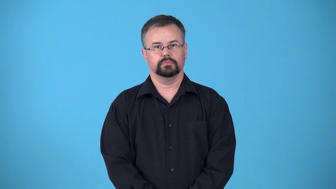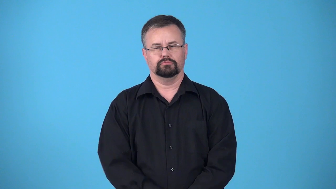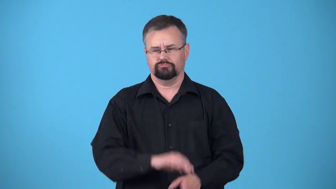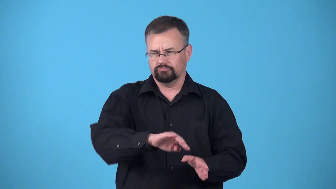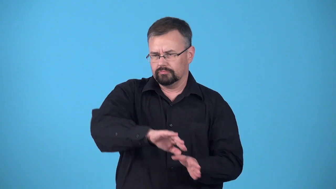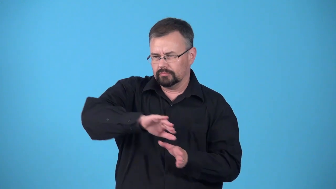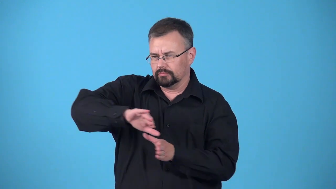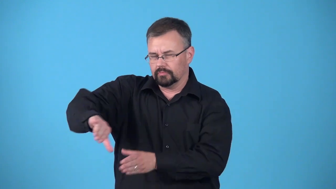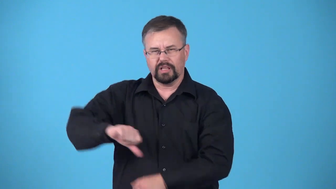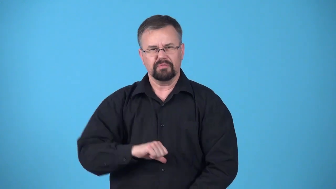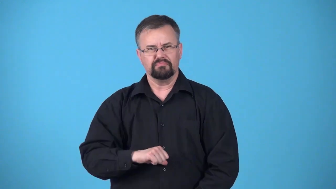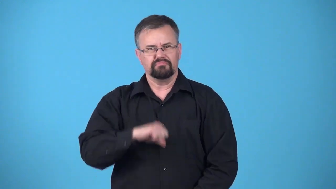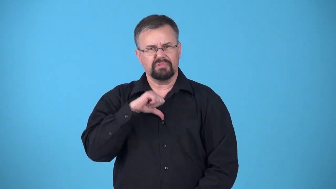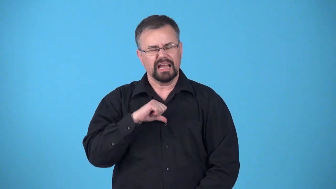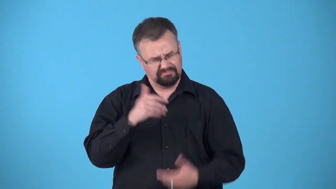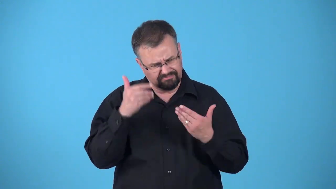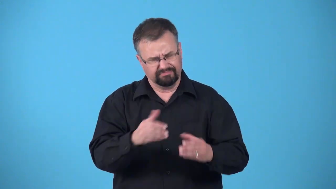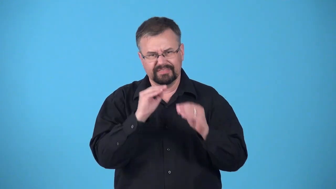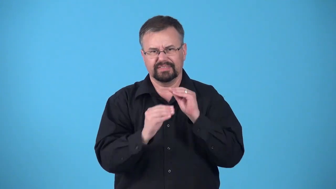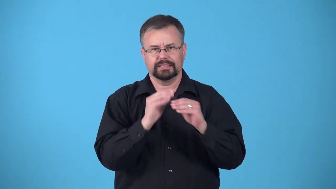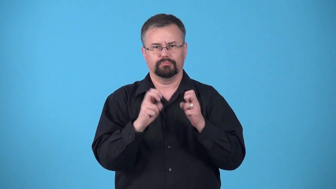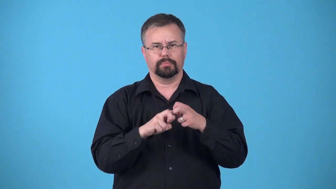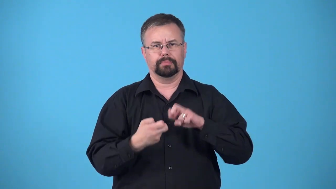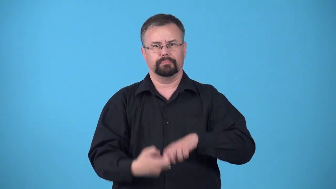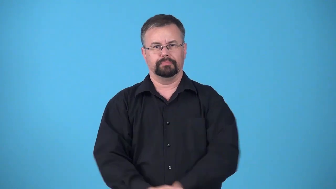swallow one's pride